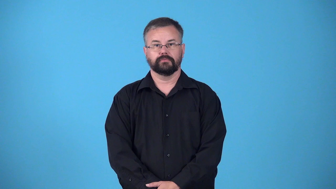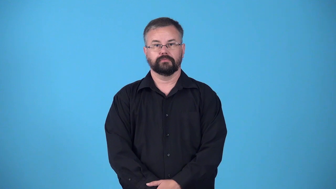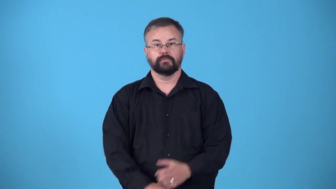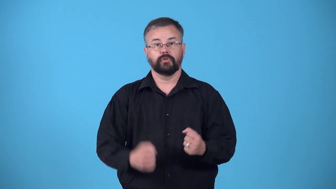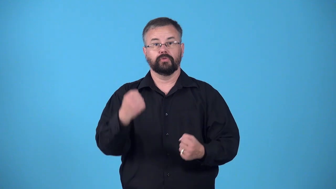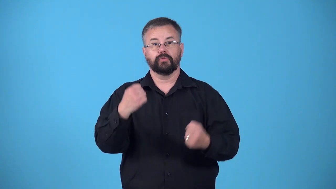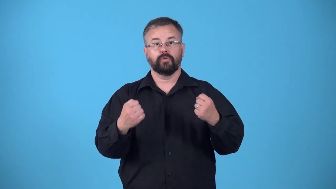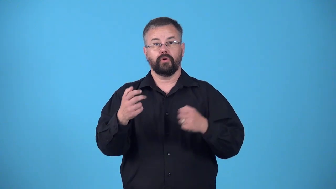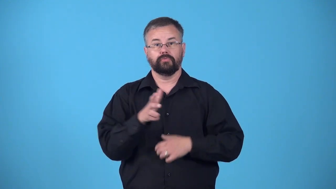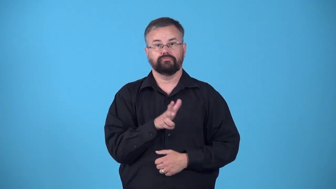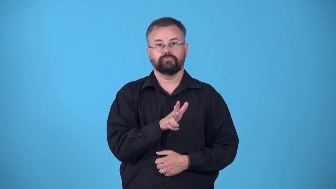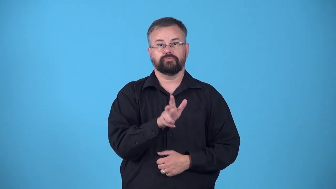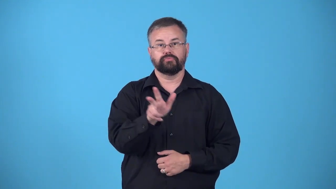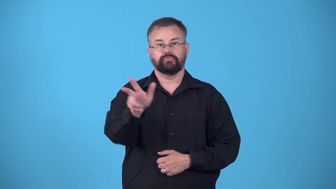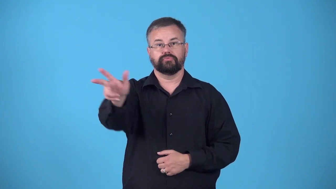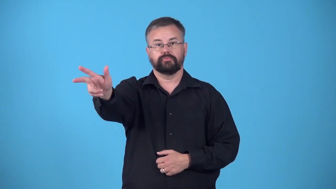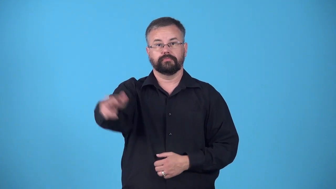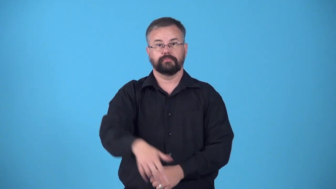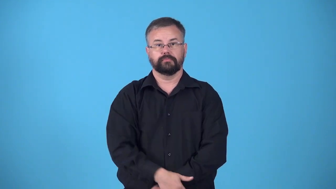drive off, drive away,drive off, wheel off